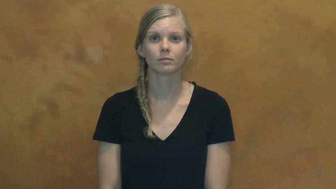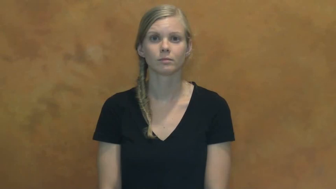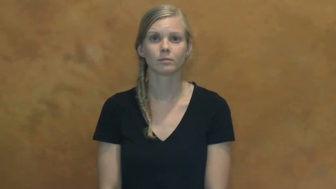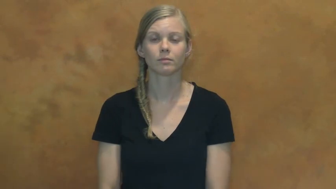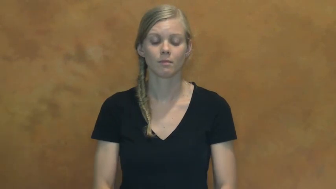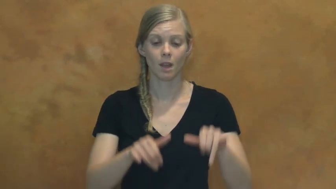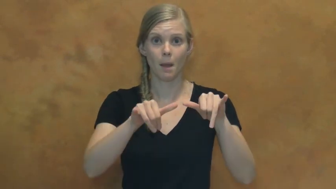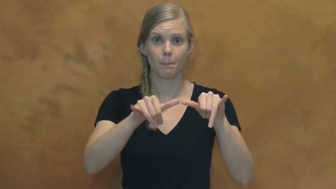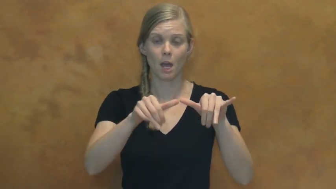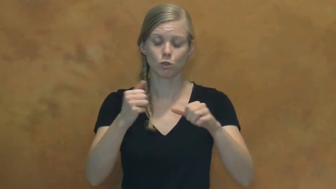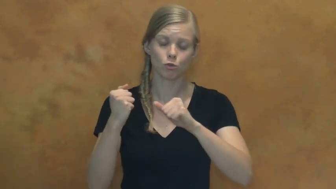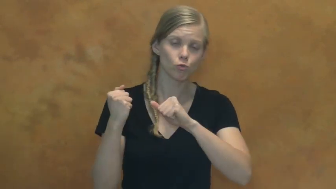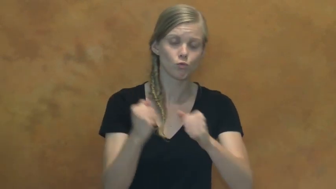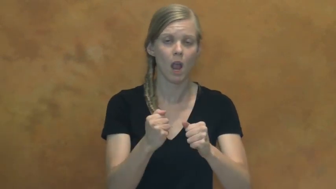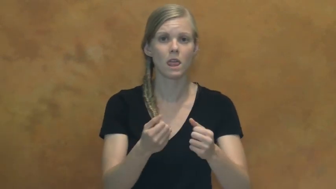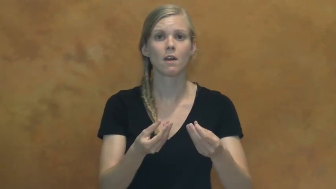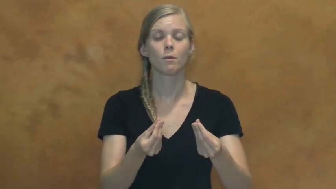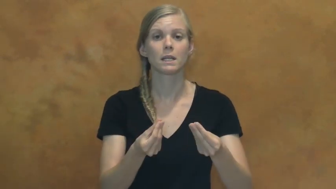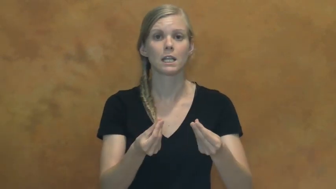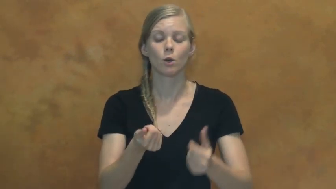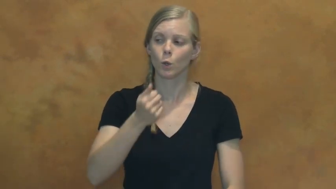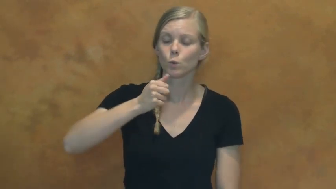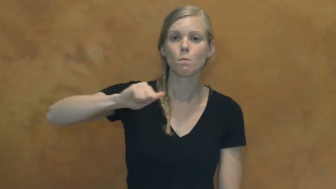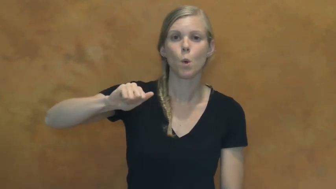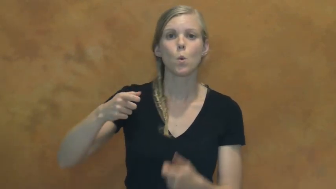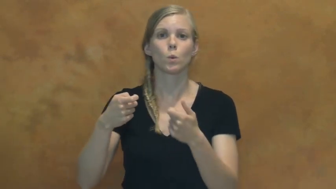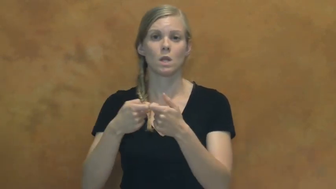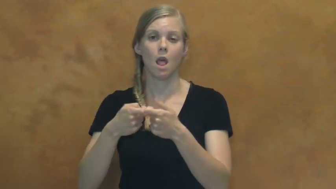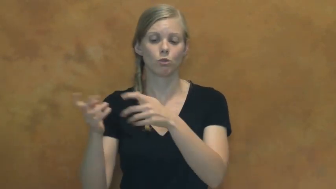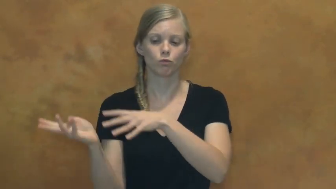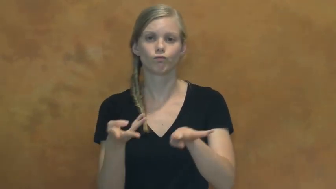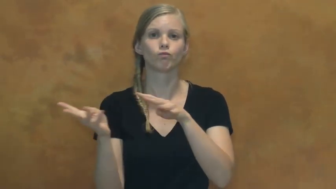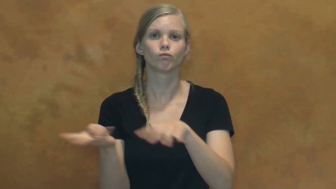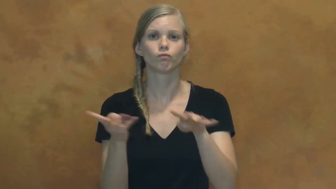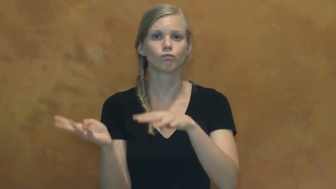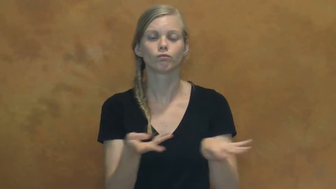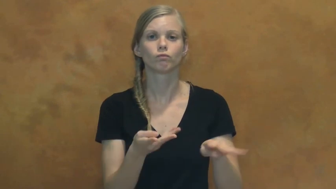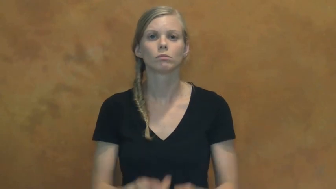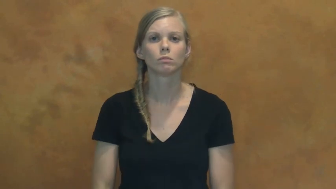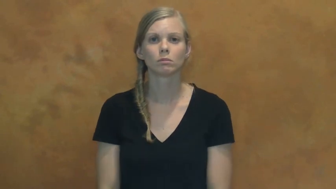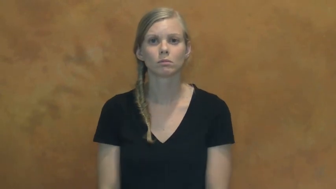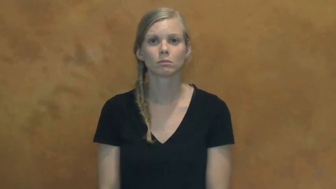specific resistivity